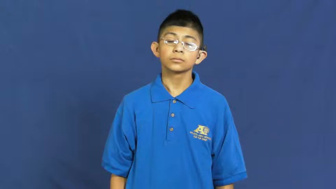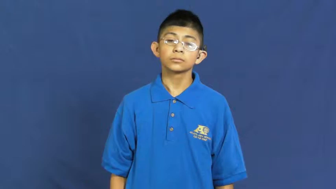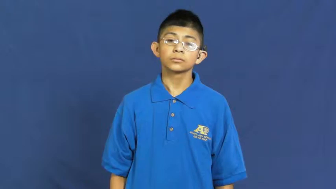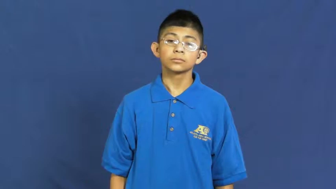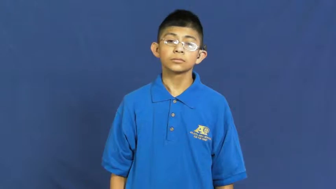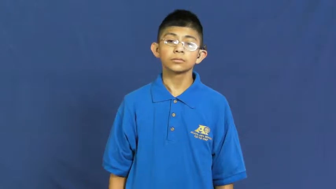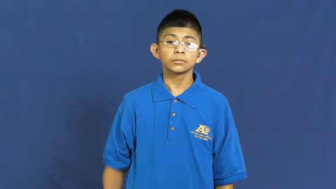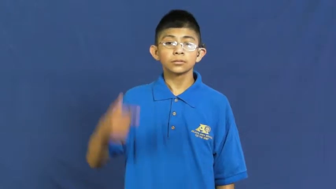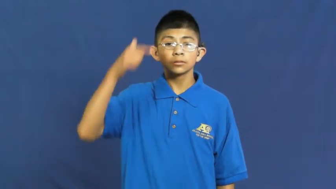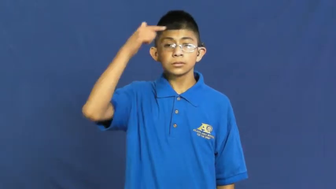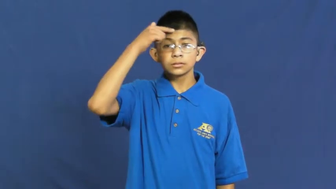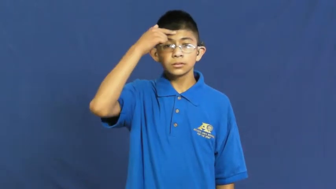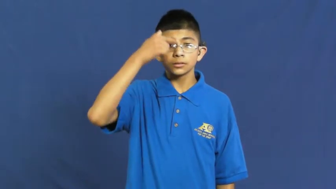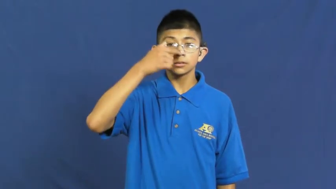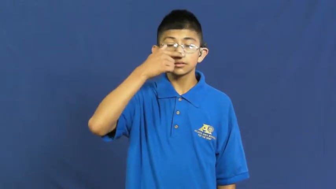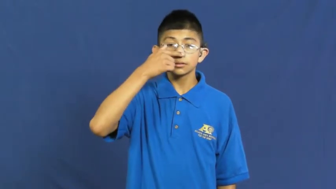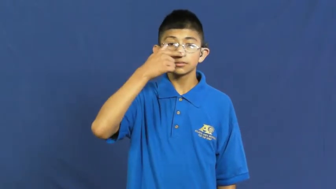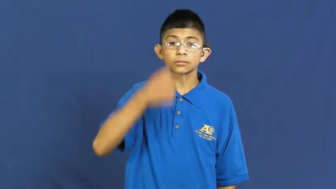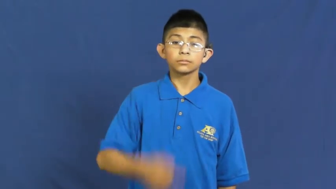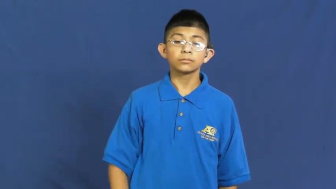latin